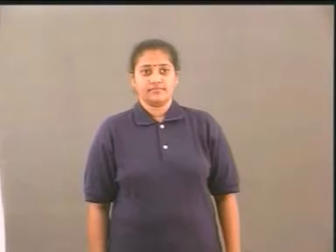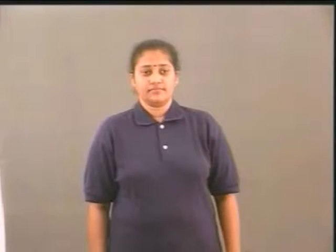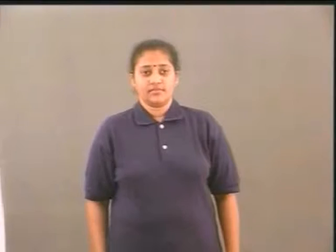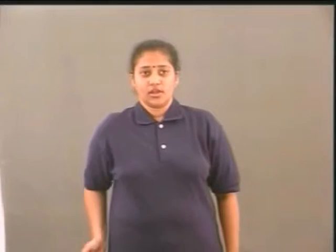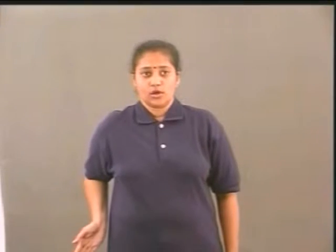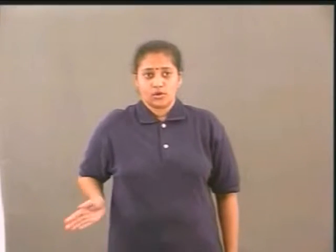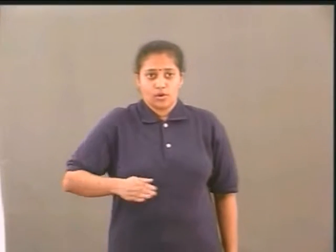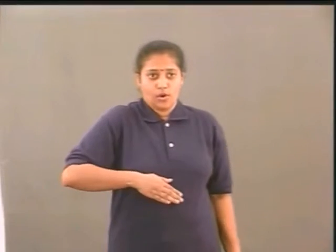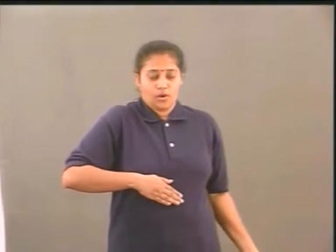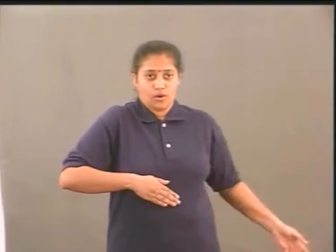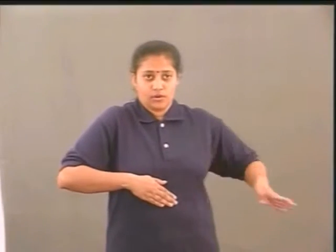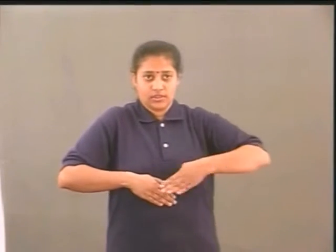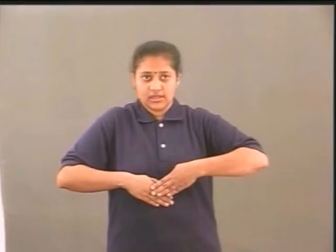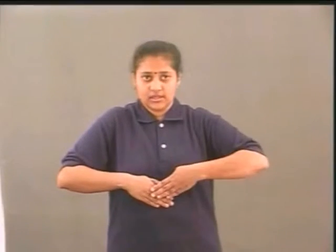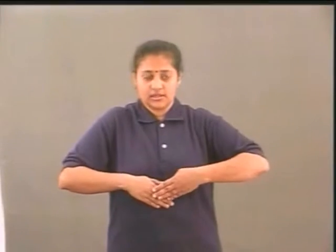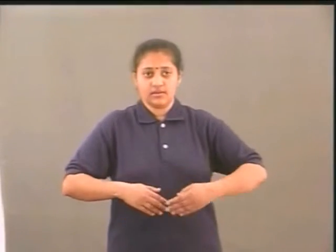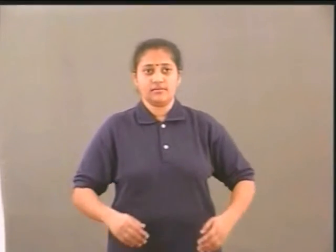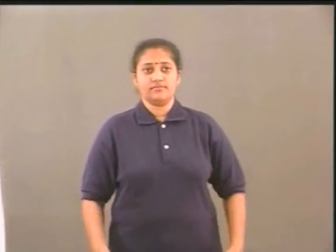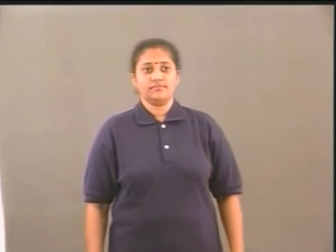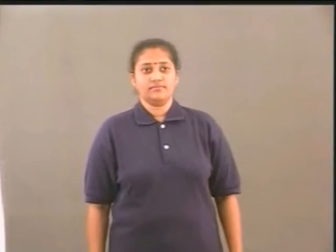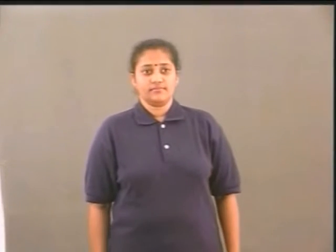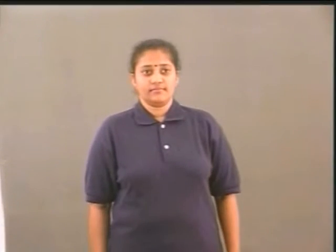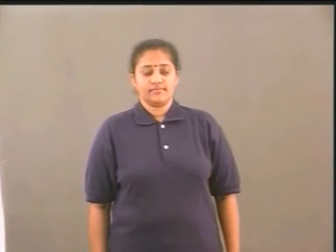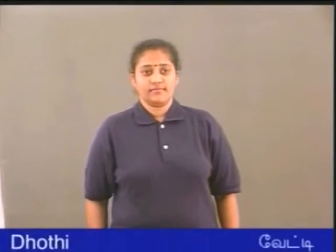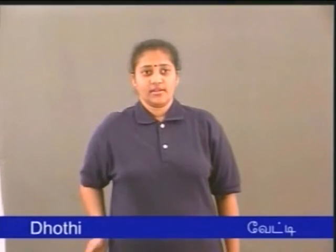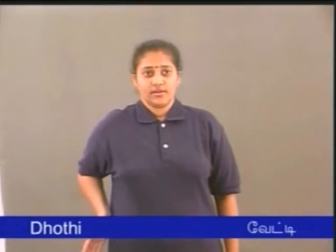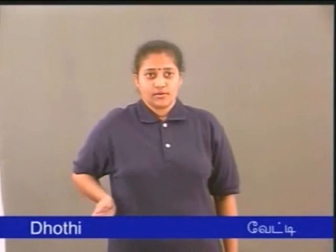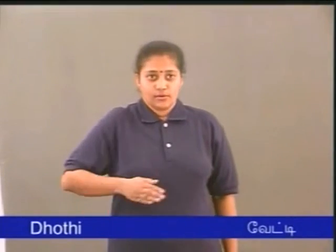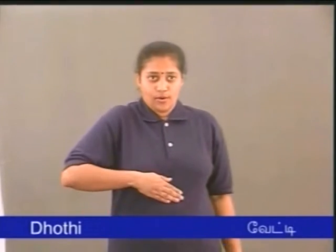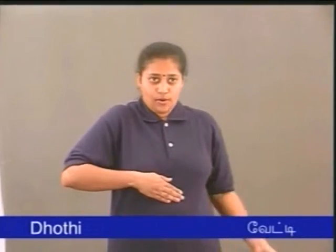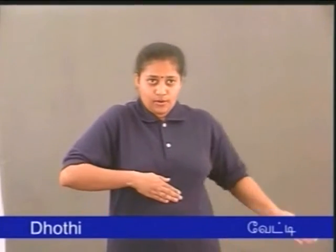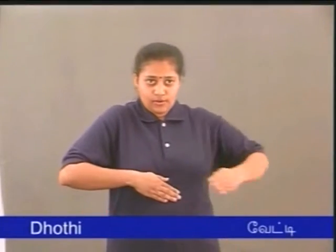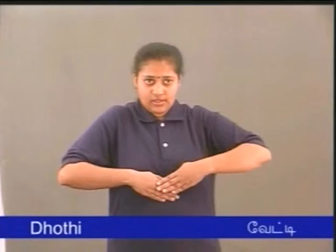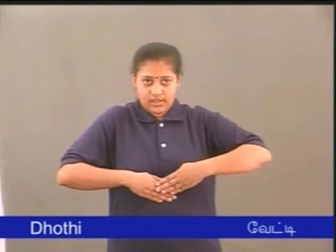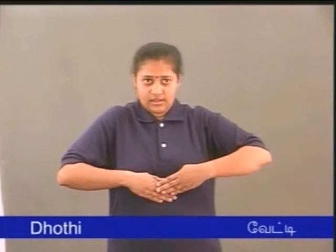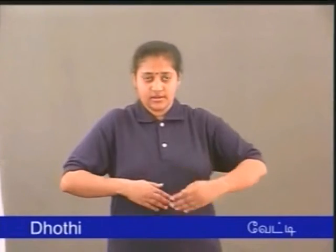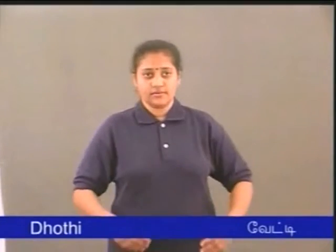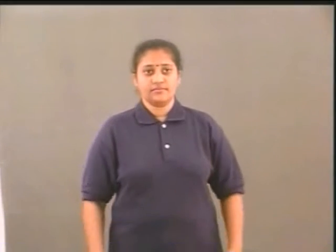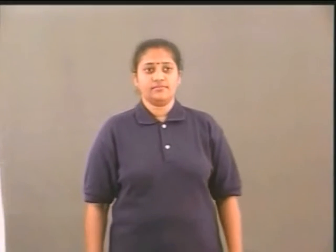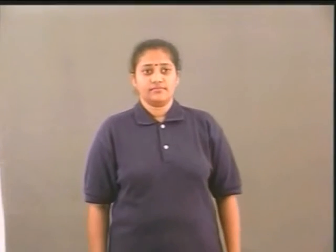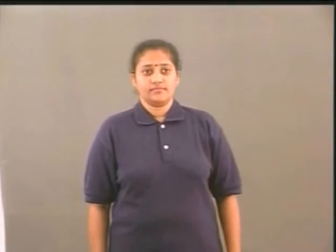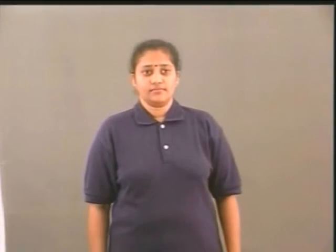dhothi